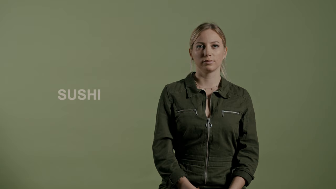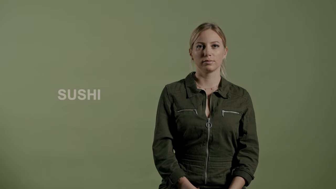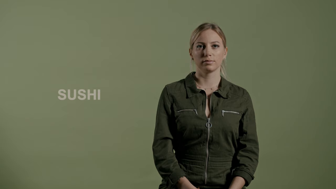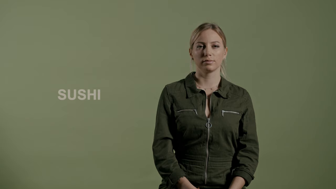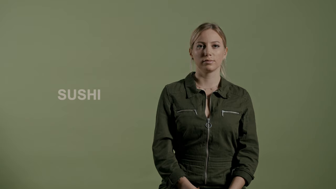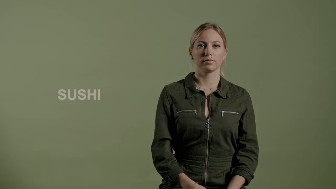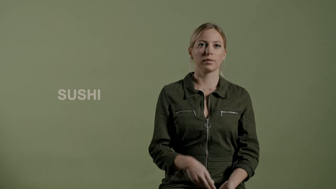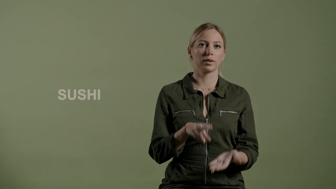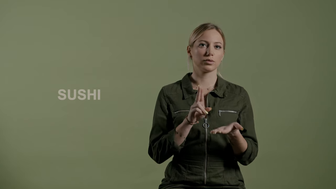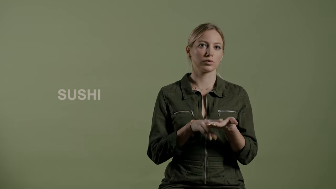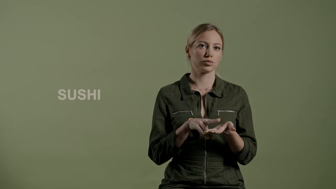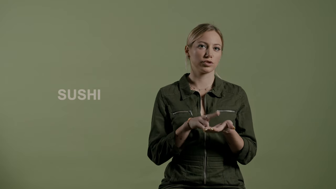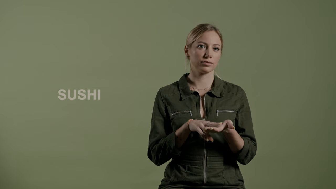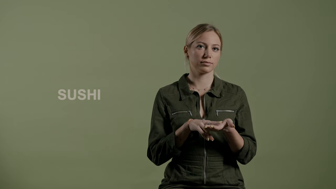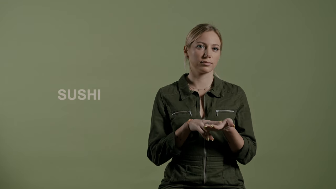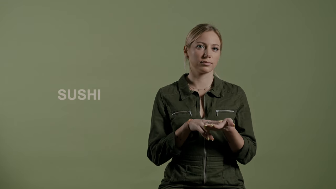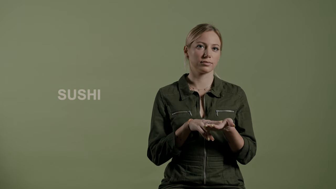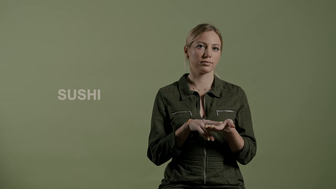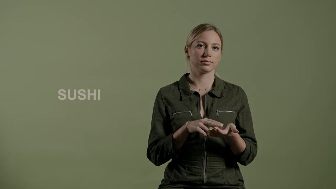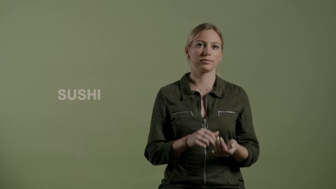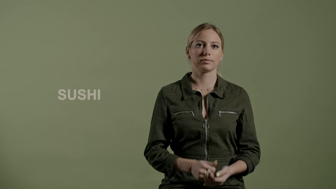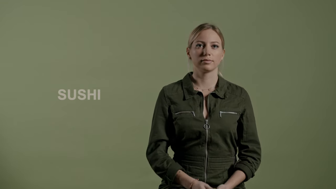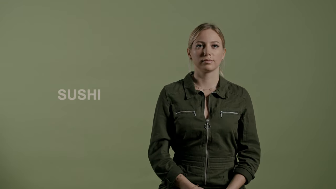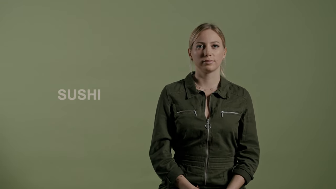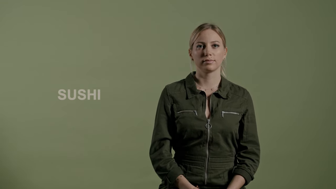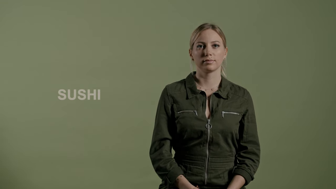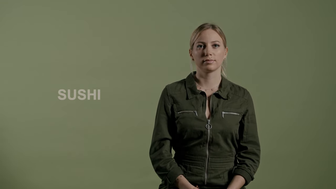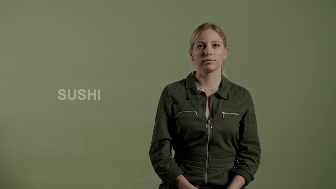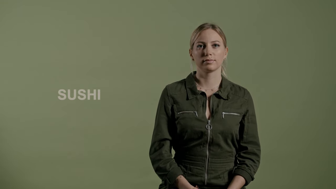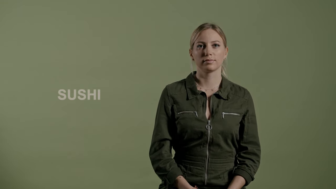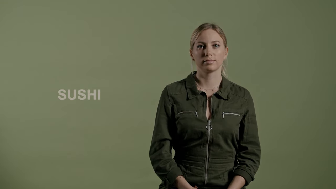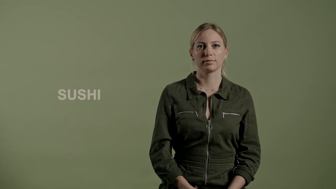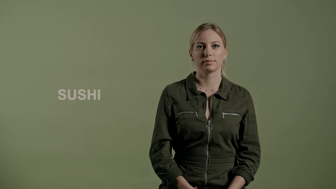Sushi